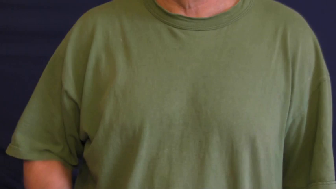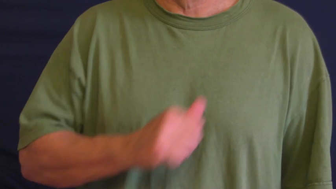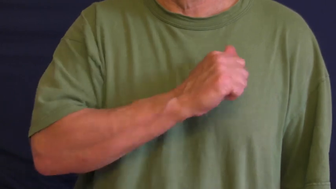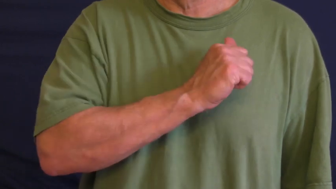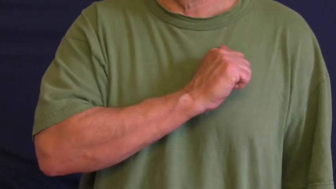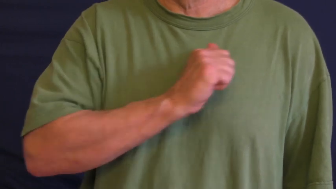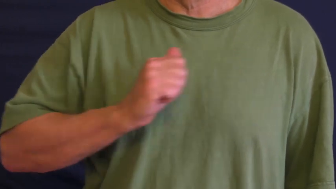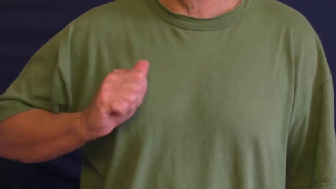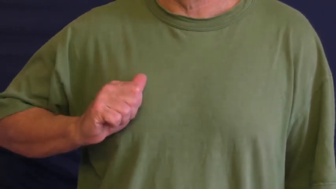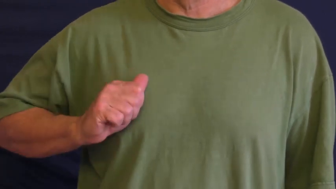Anniston,AL